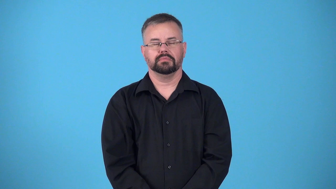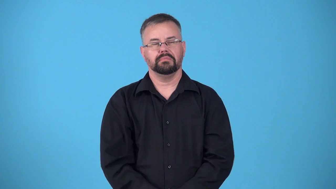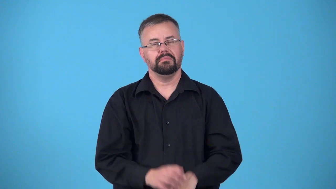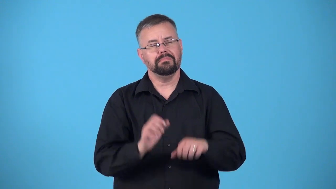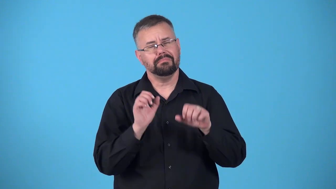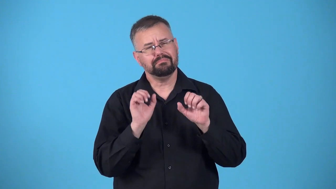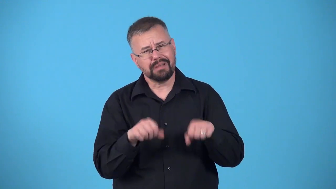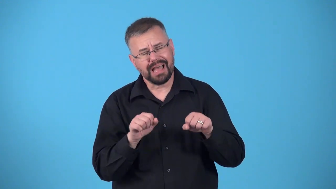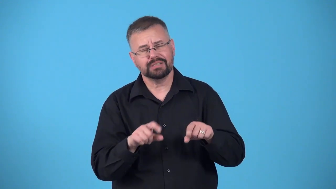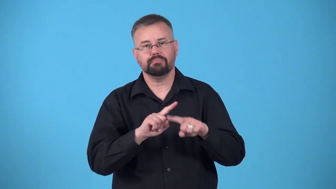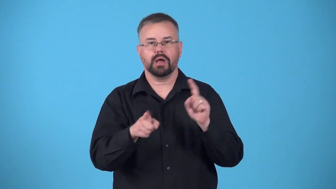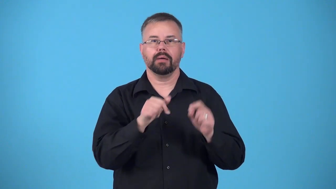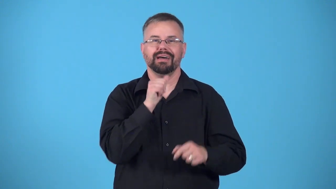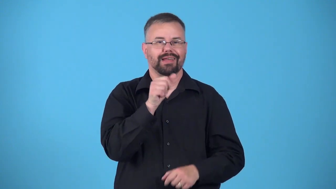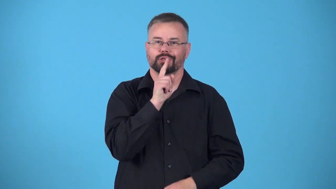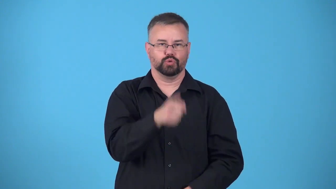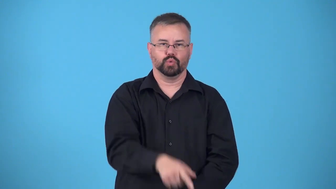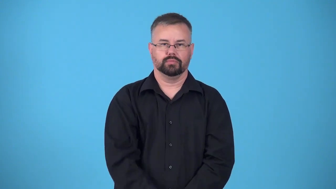sophistic